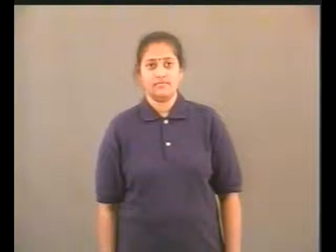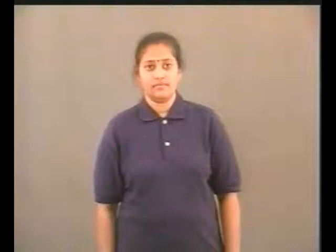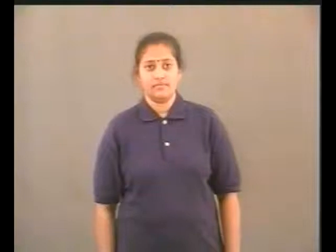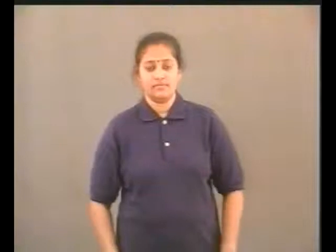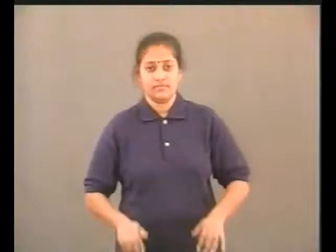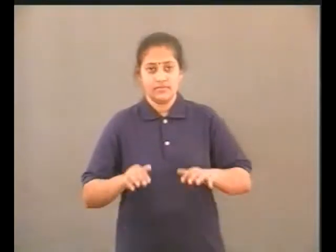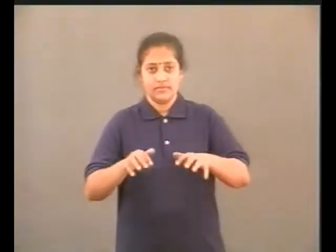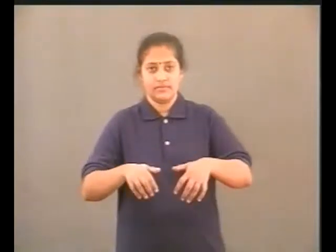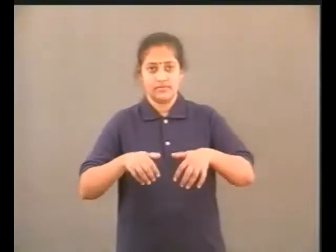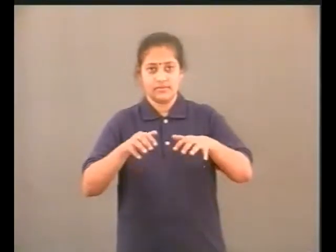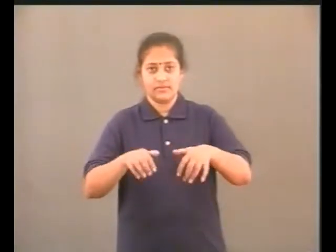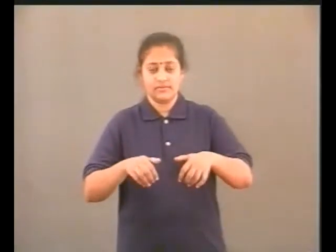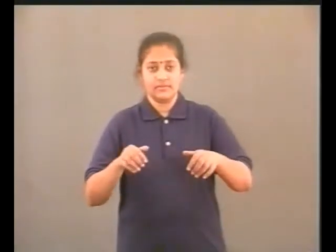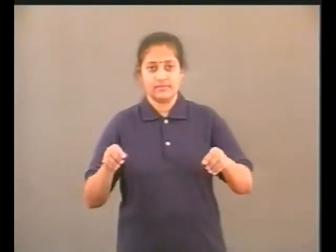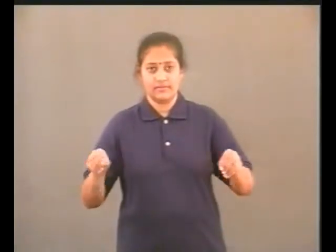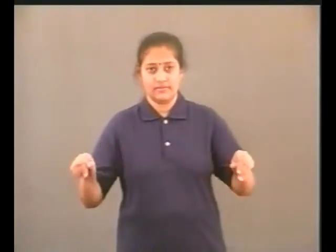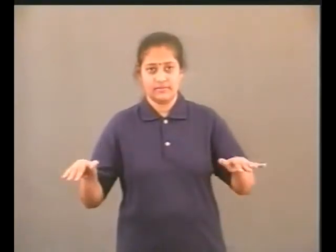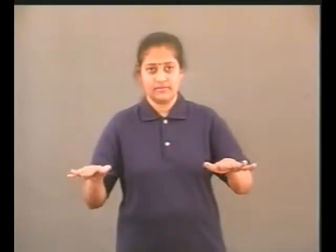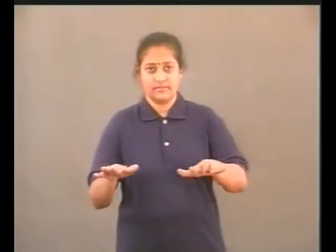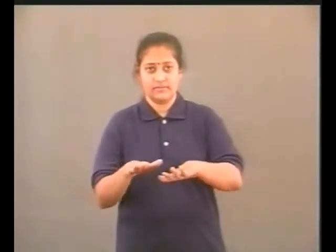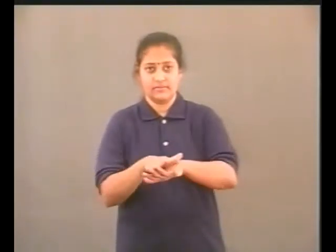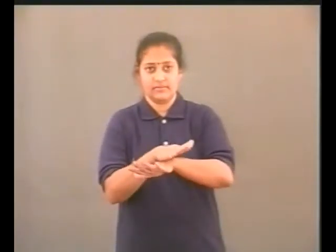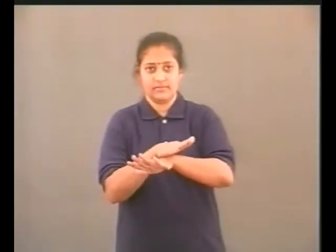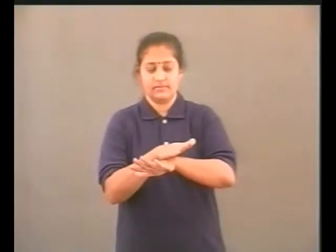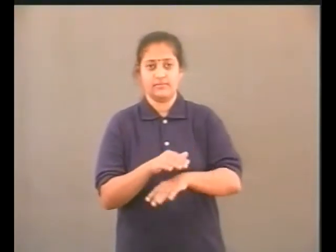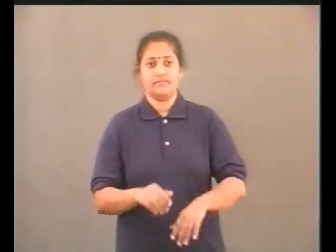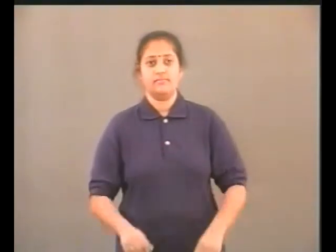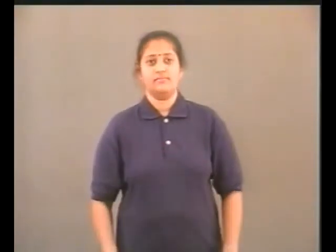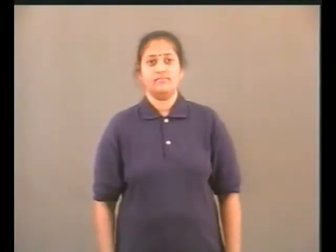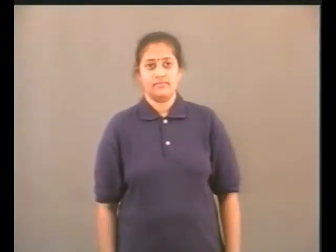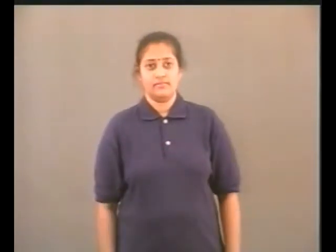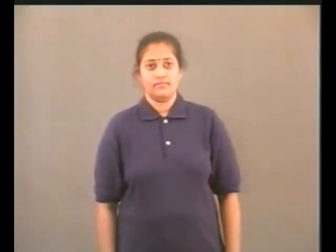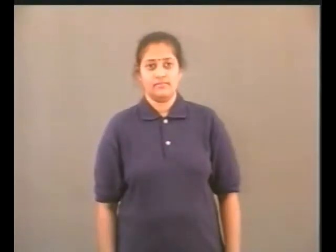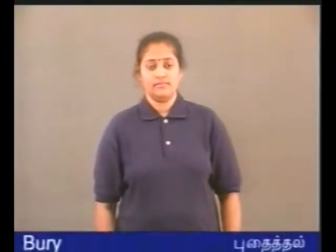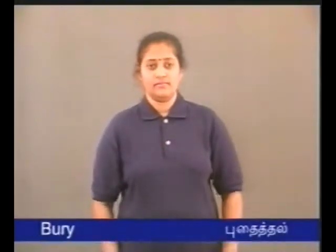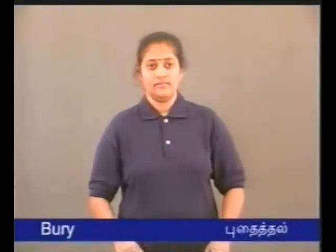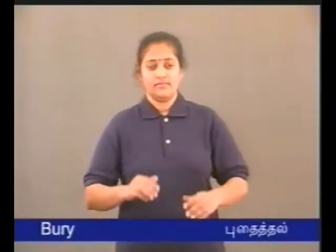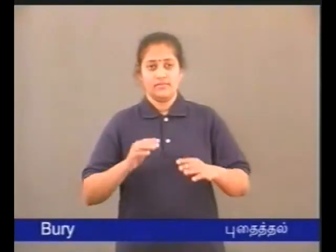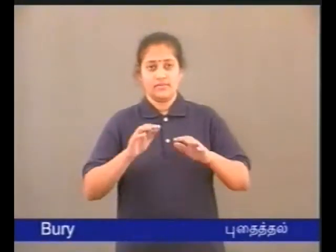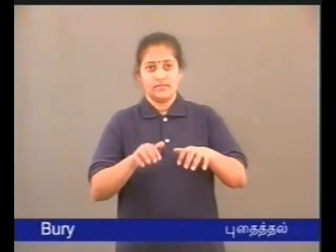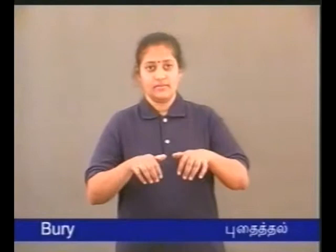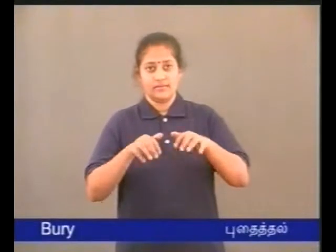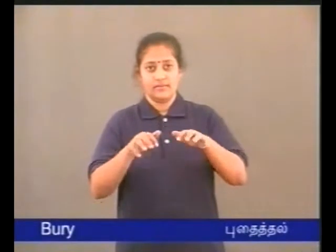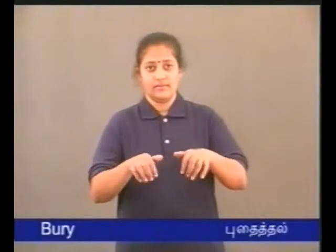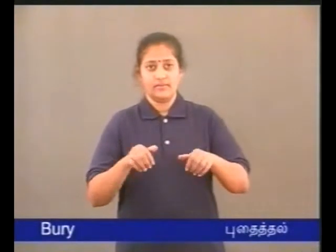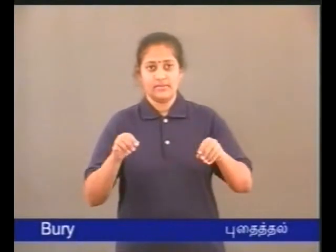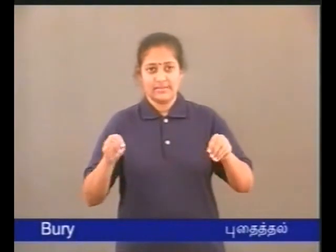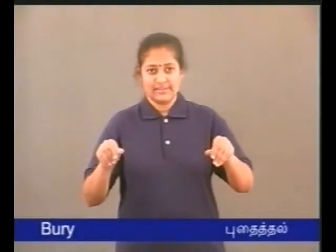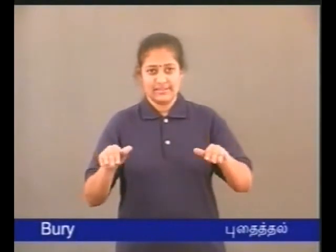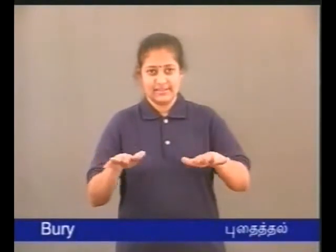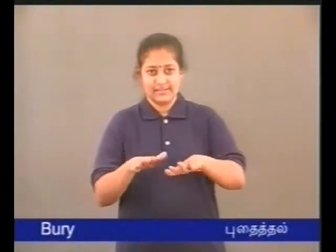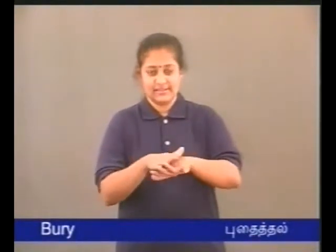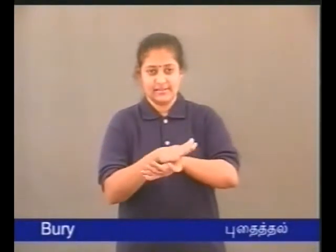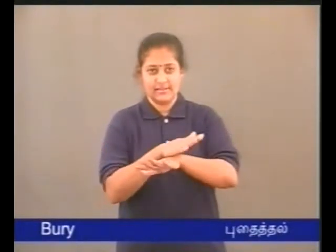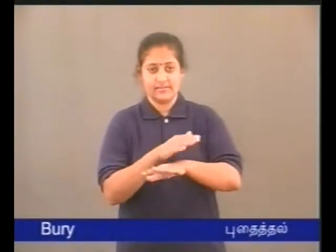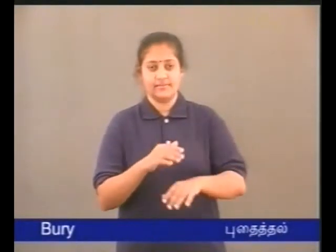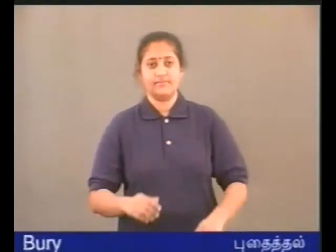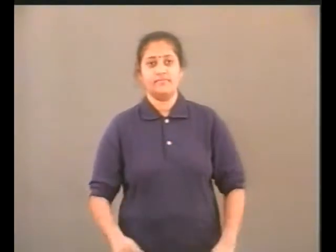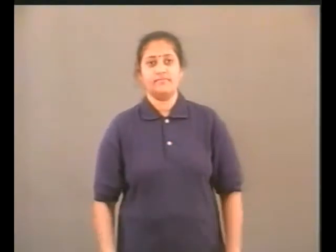bury